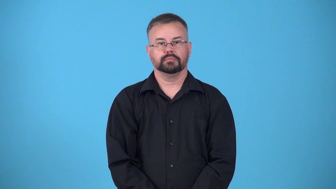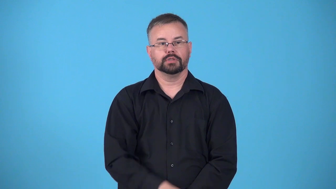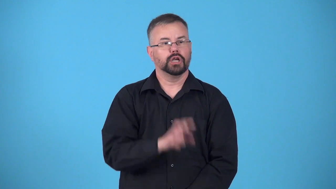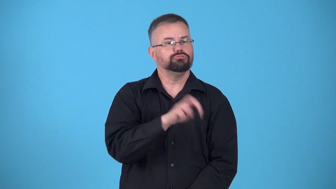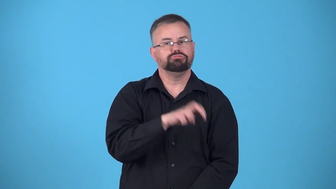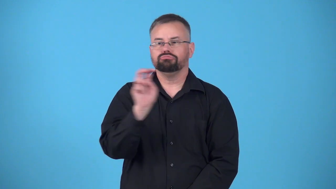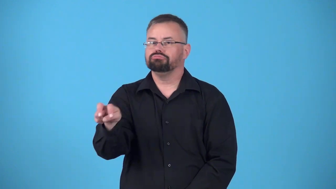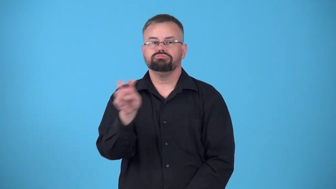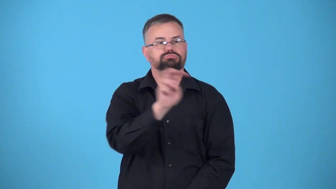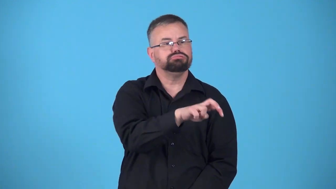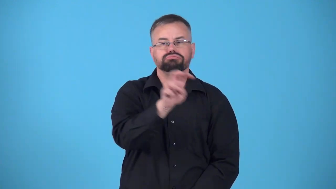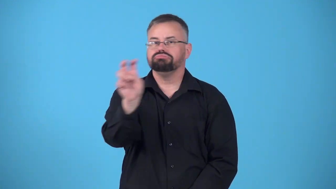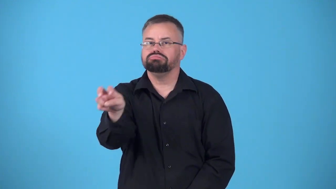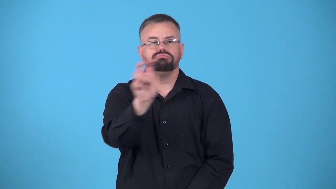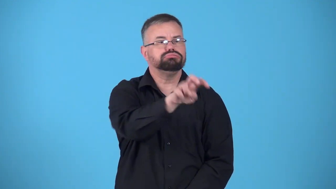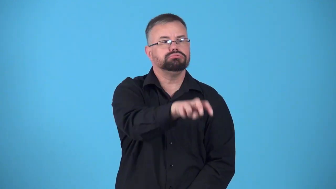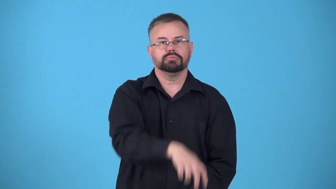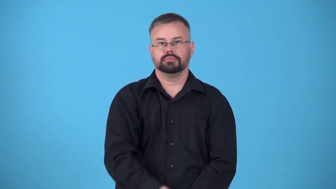skip around